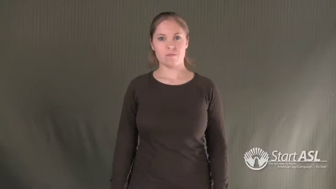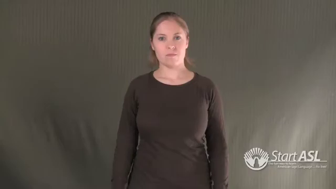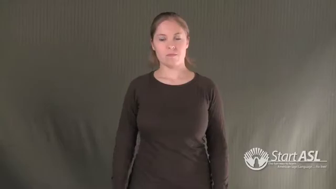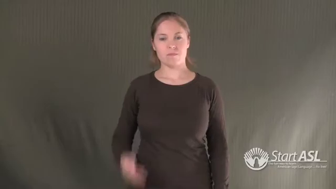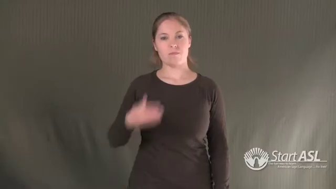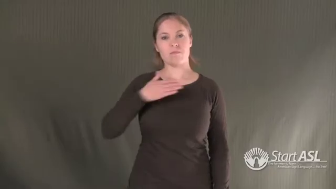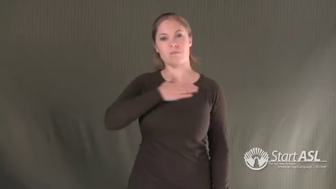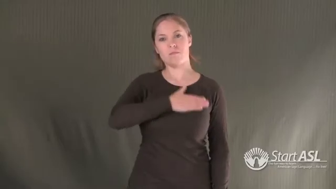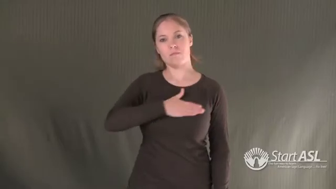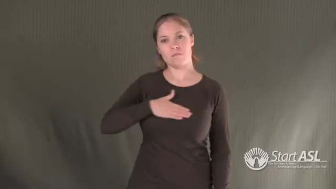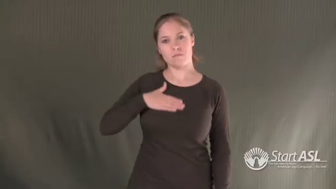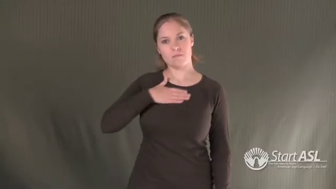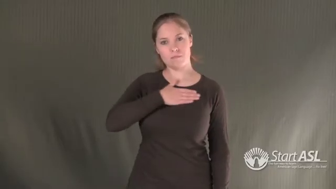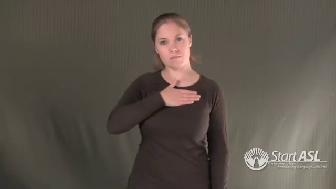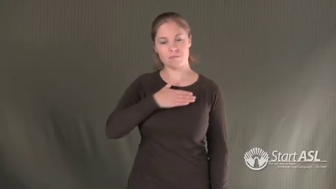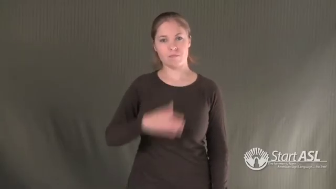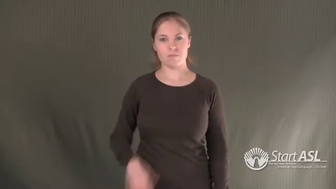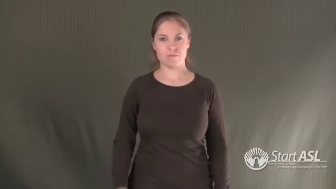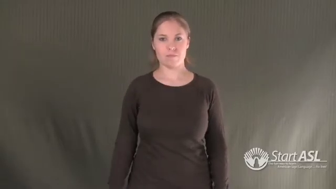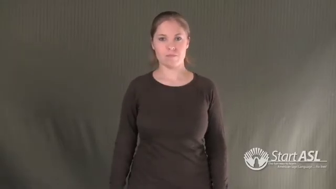Please